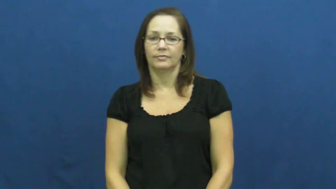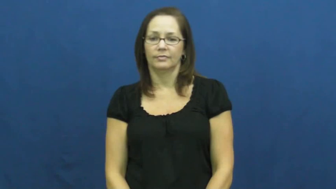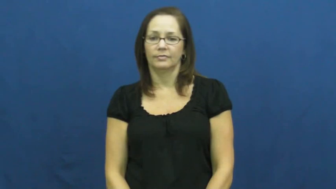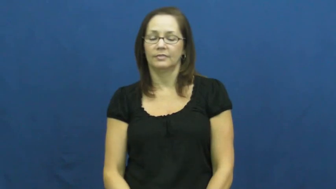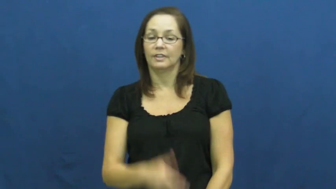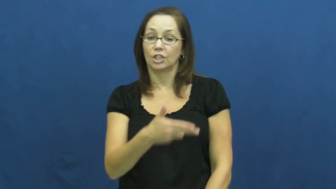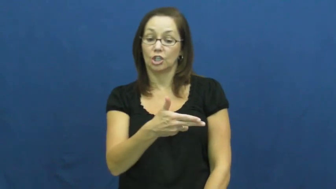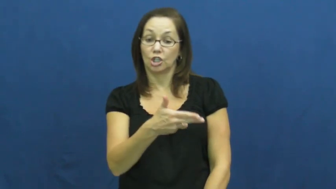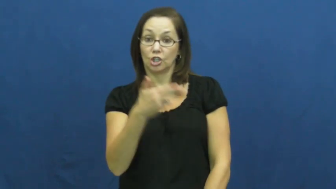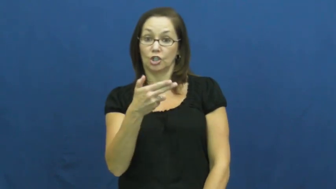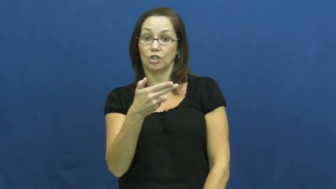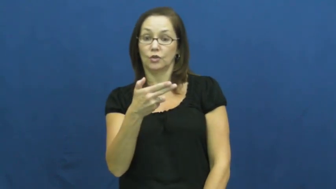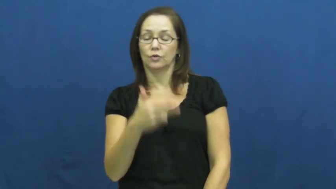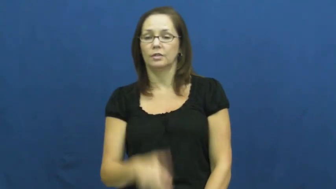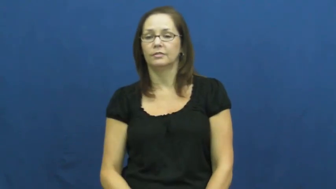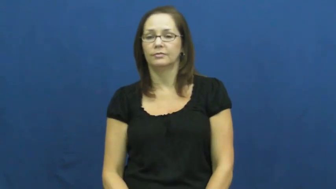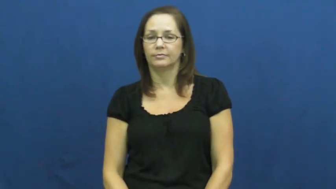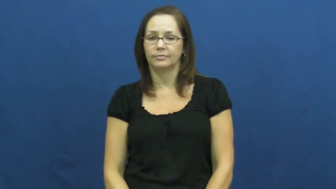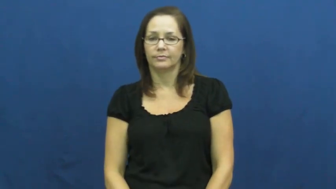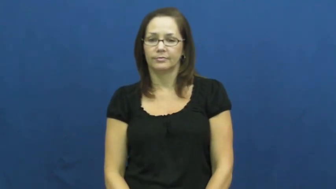fire pistol